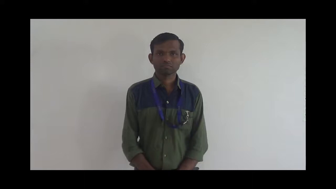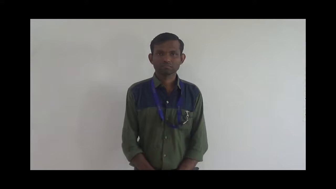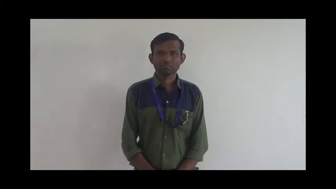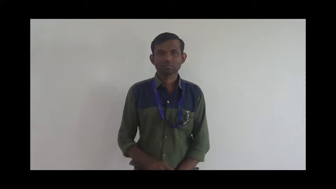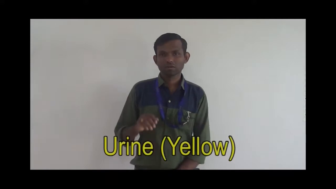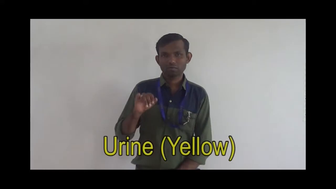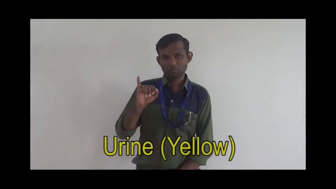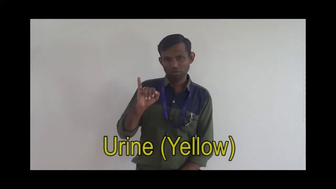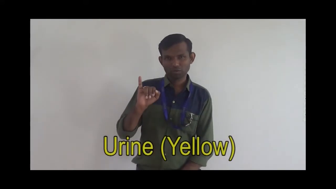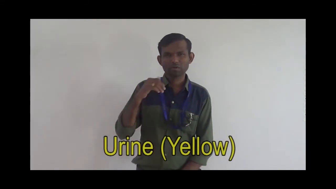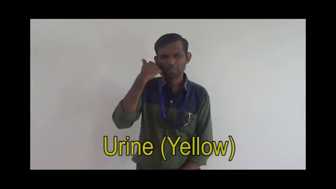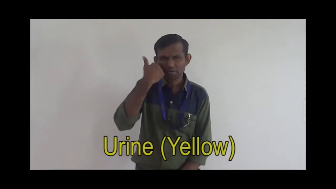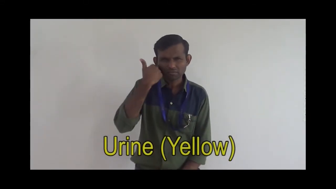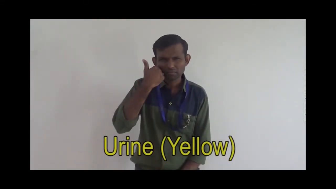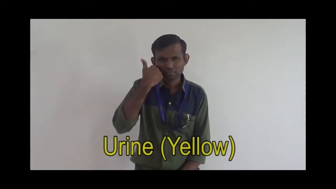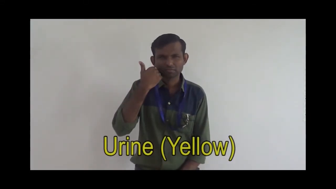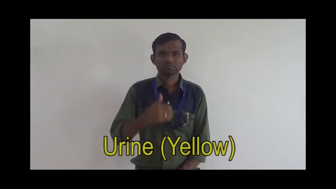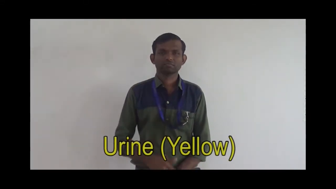Urine